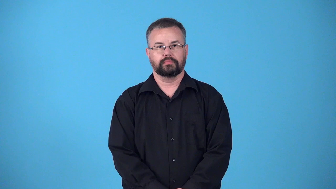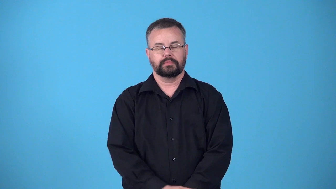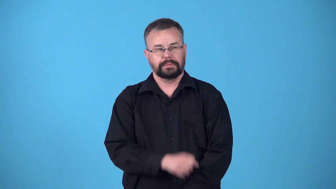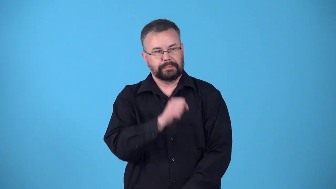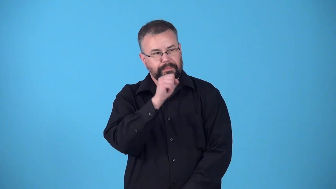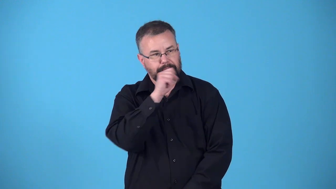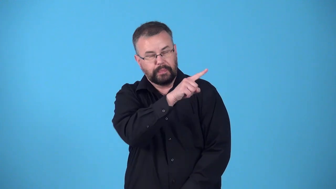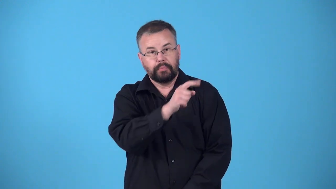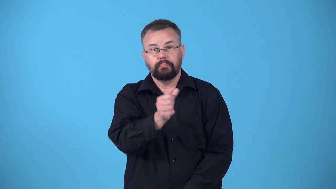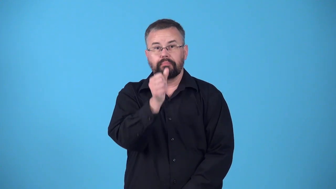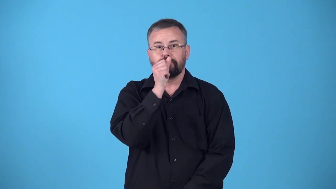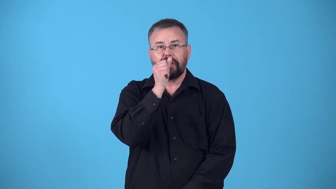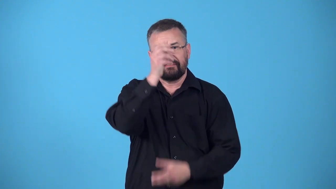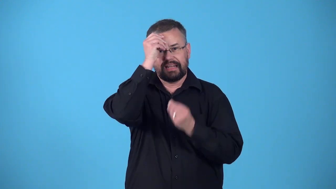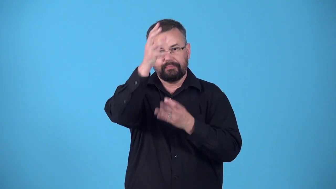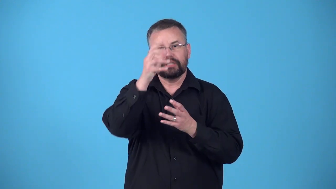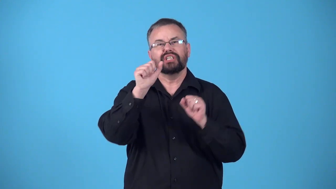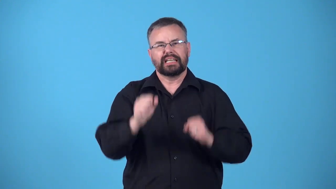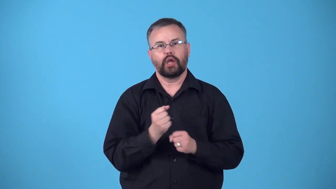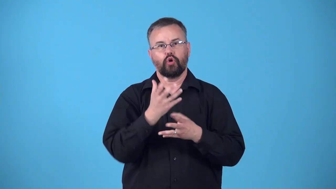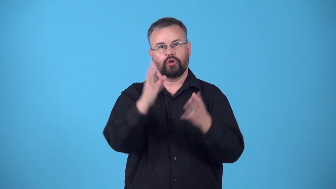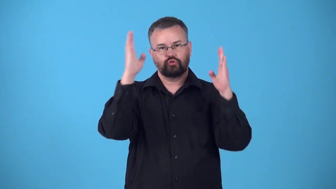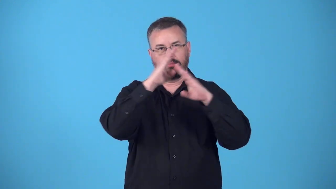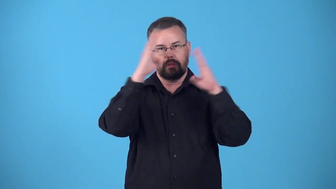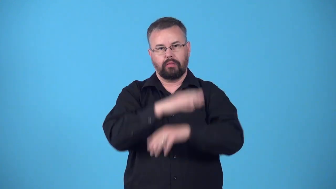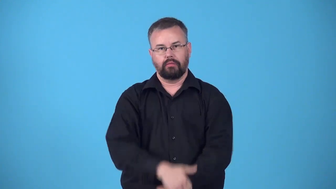give it away